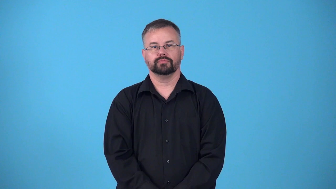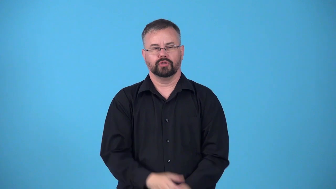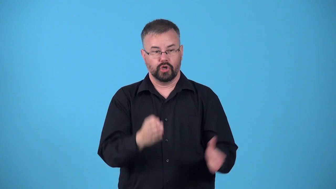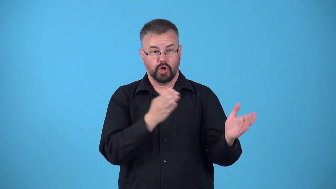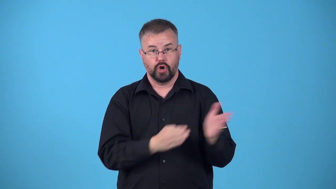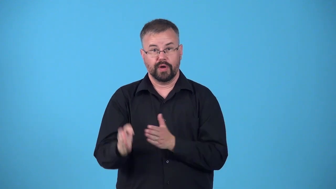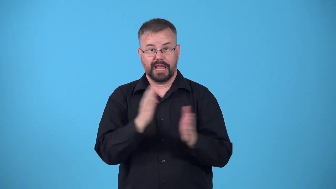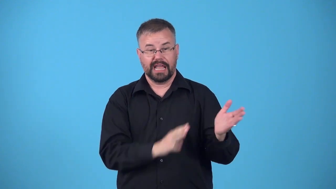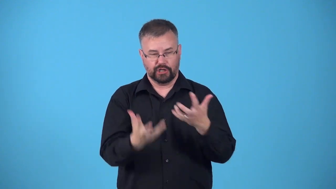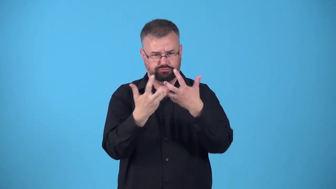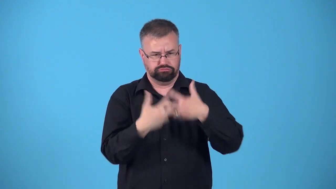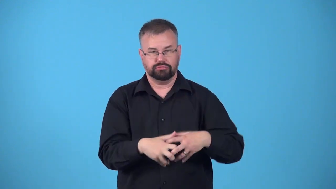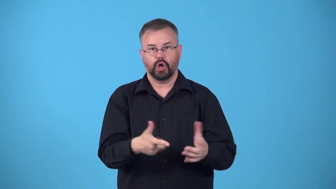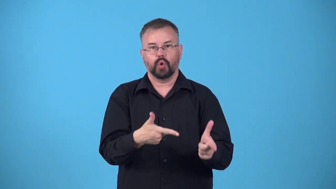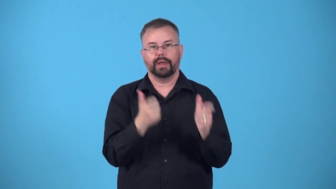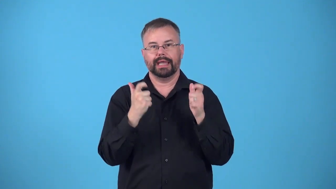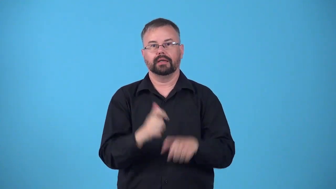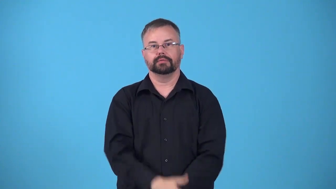throw together